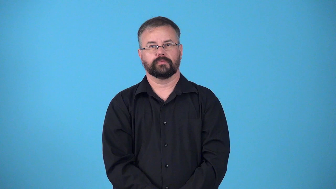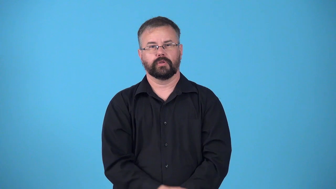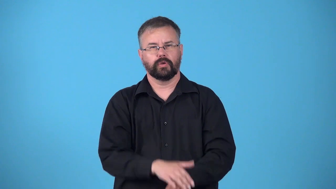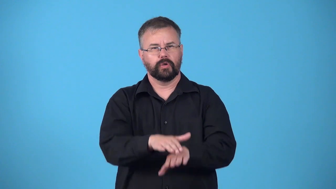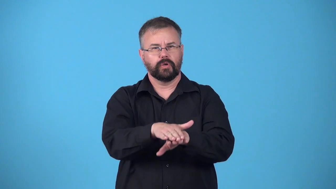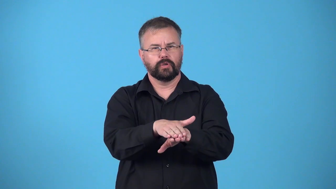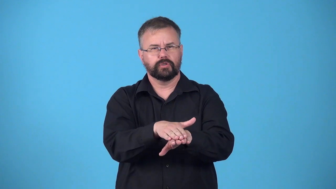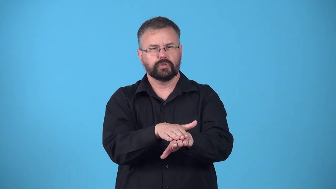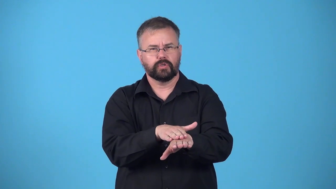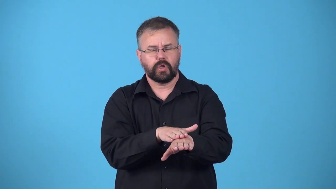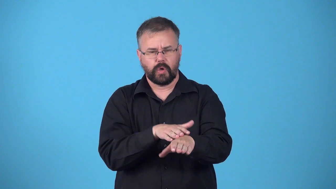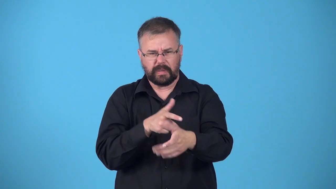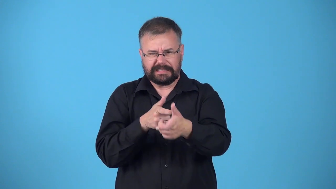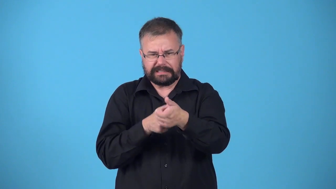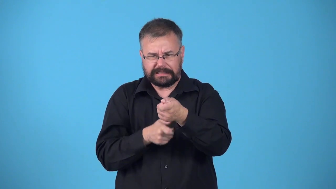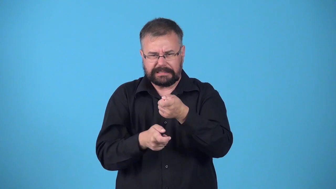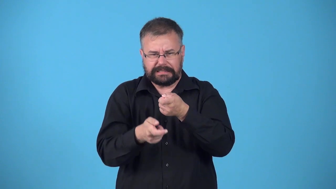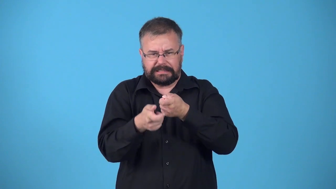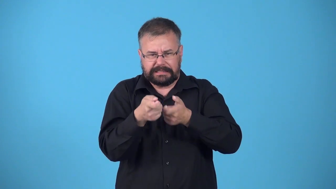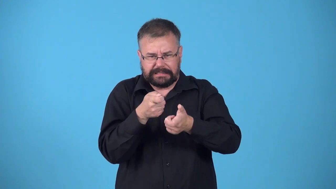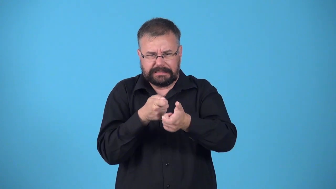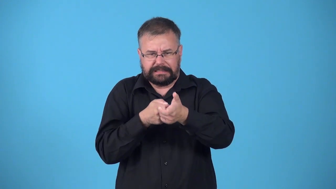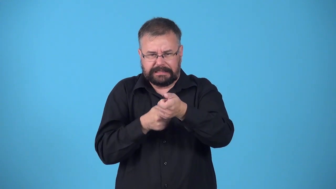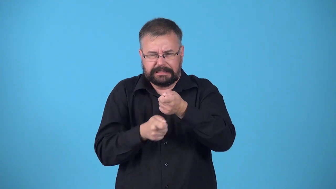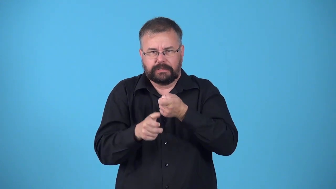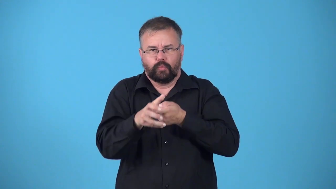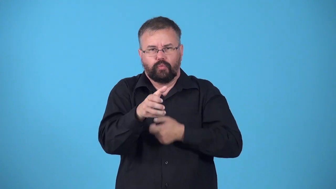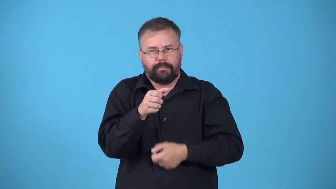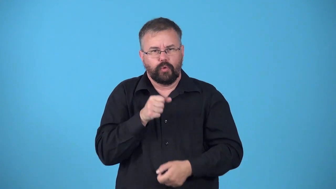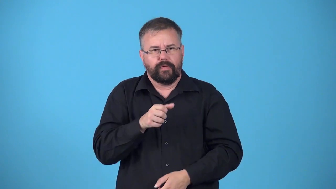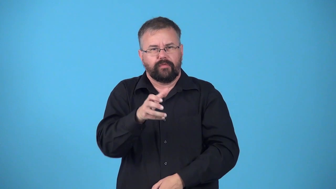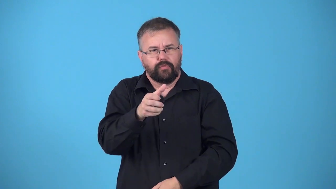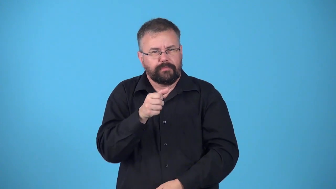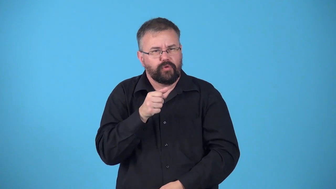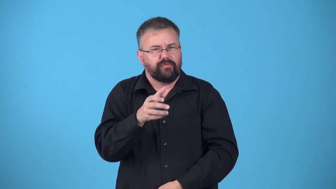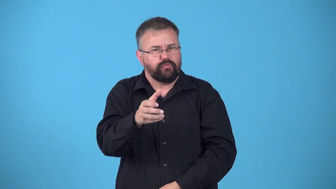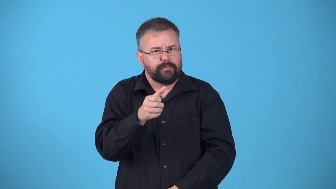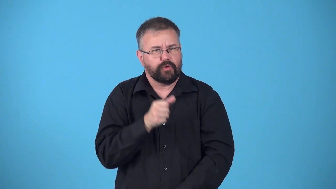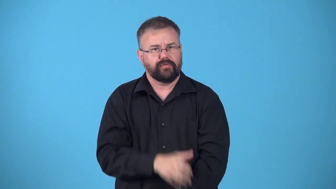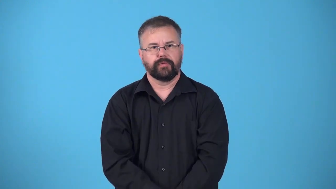draw off